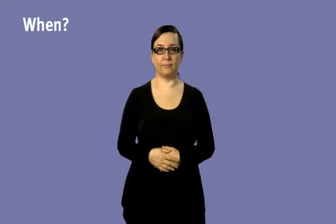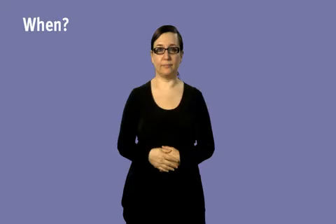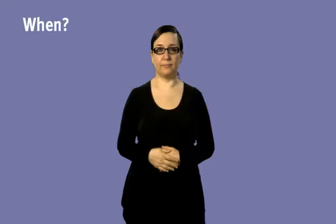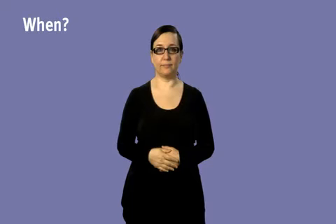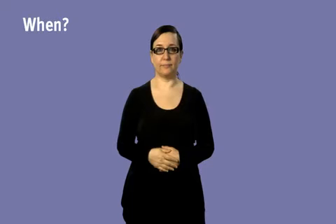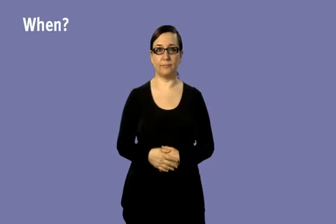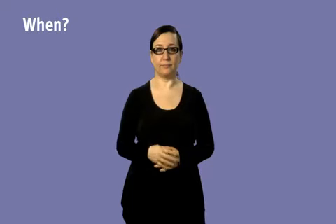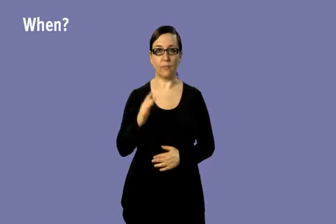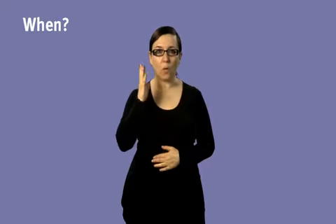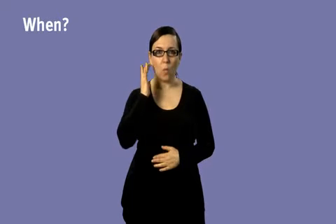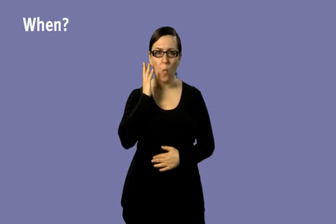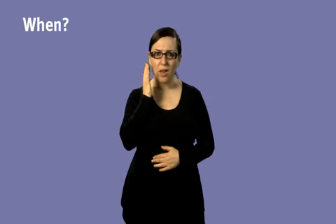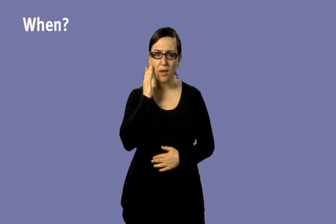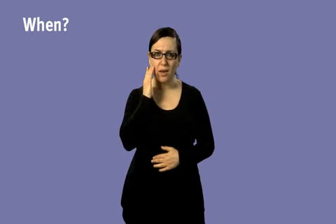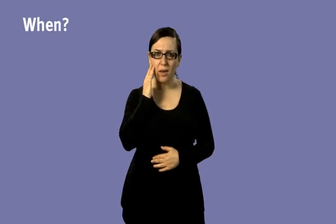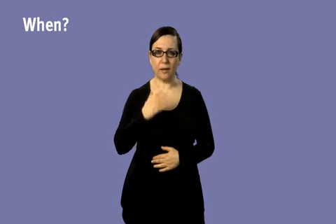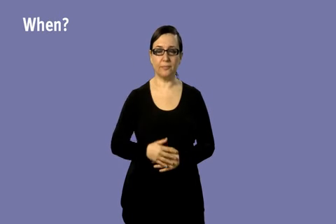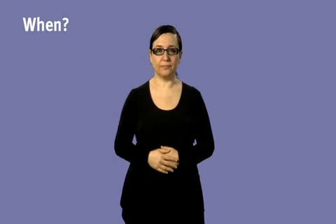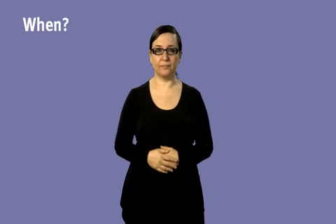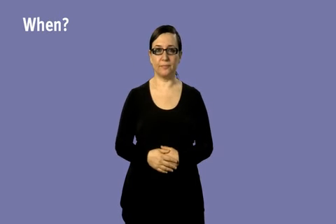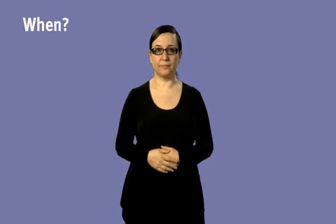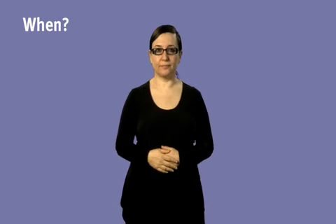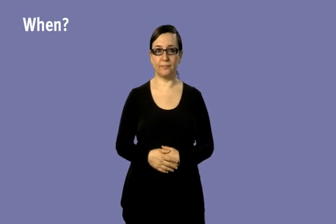When